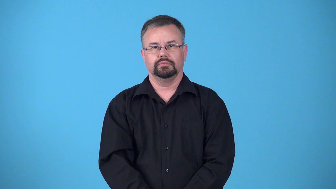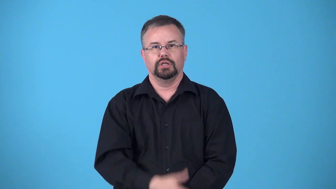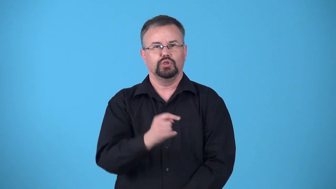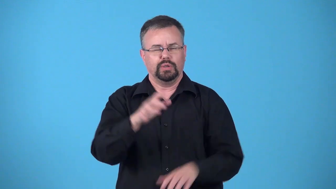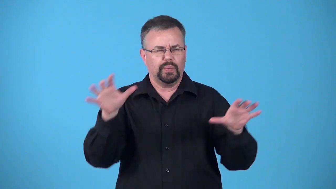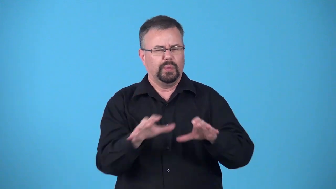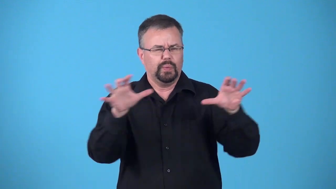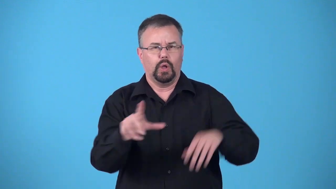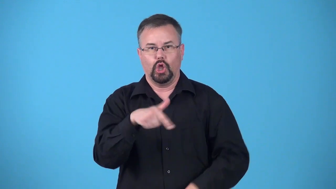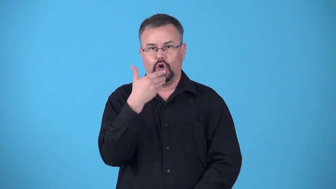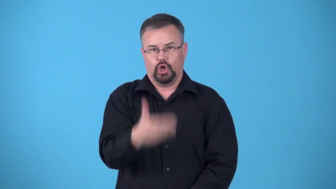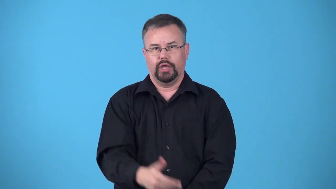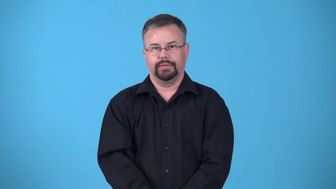embellish